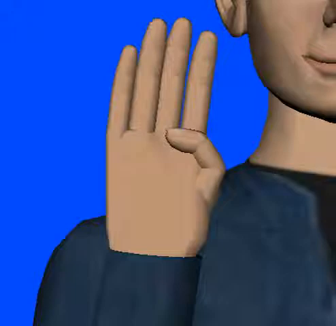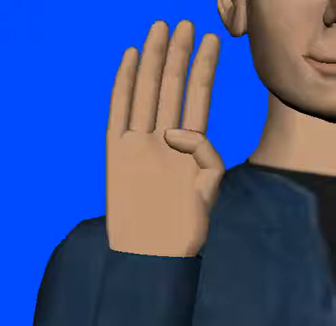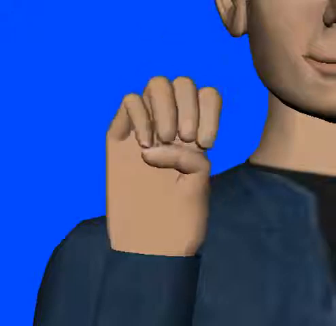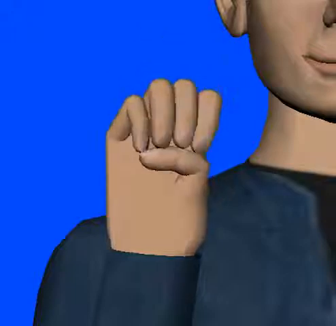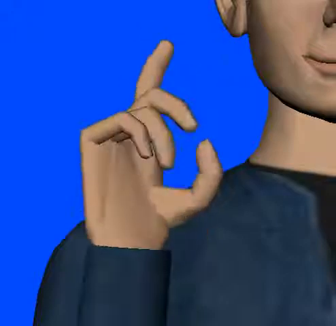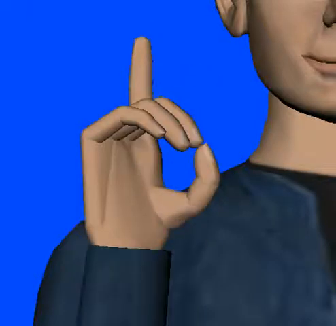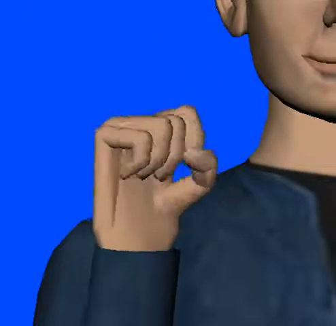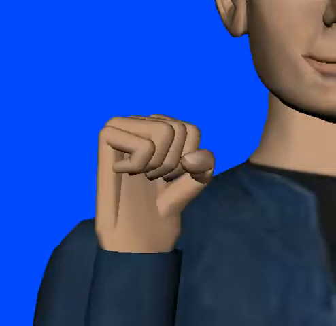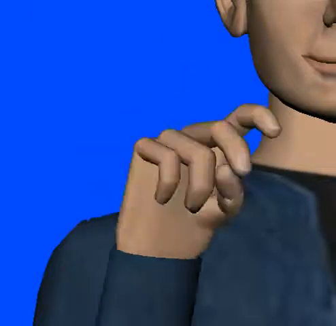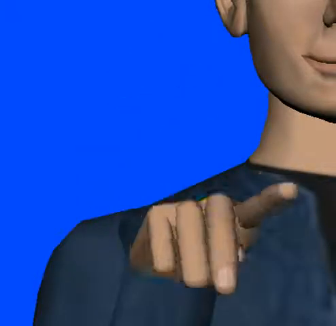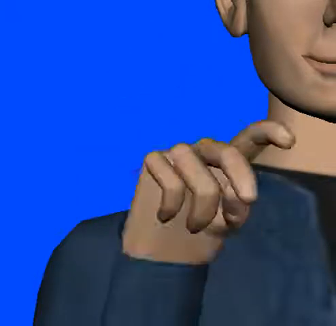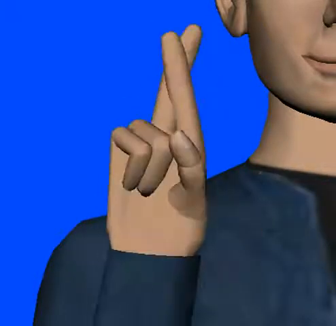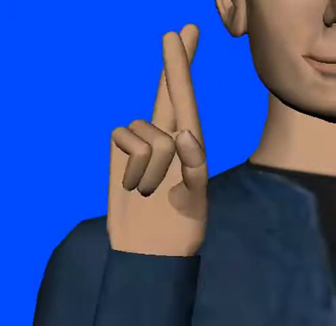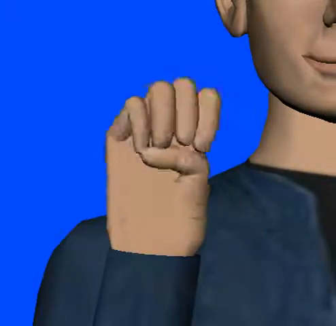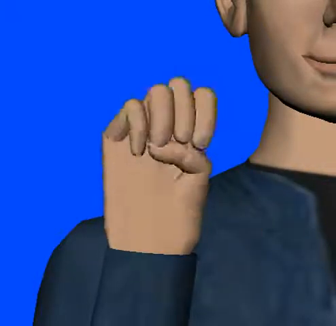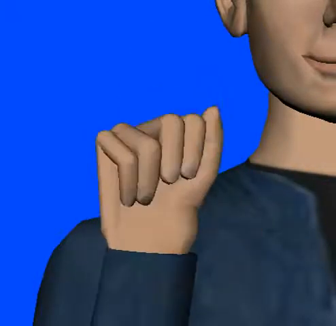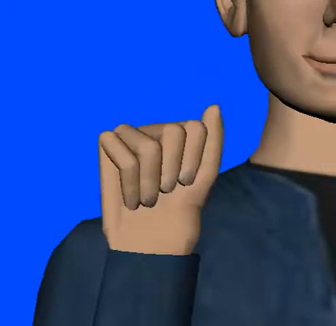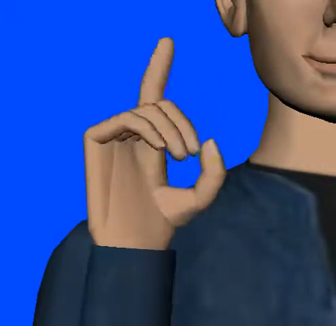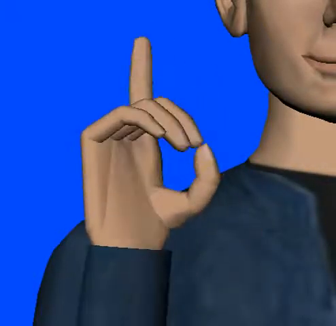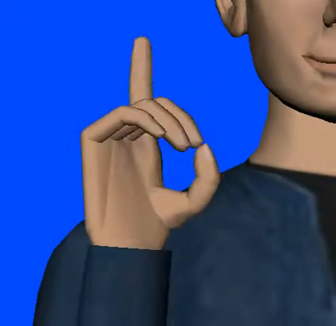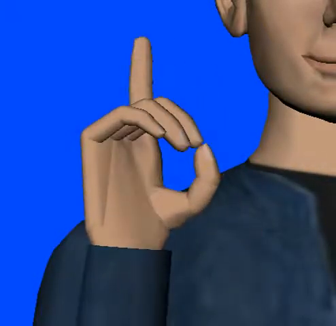bedspread,counterpane,coverlet